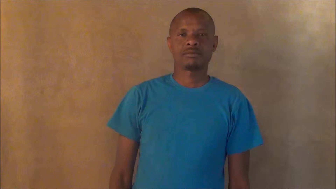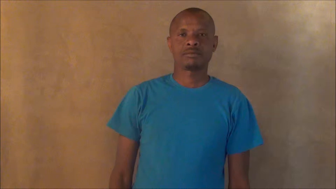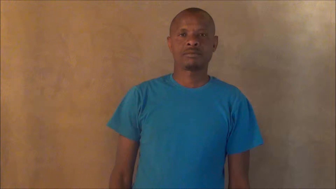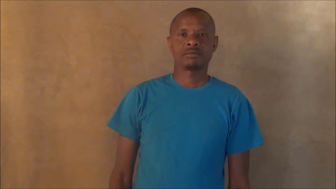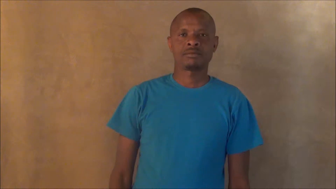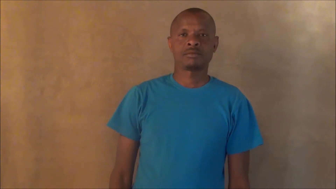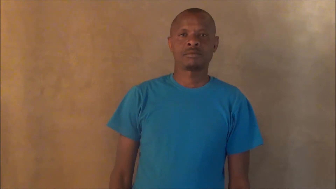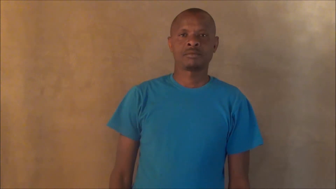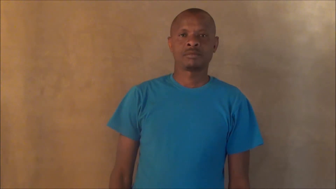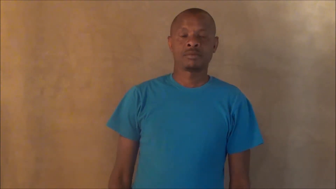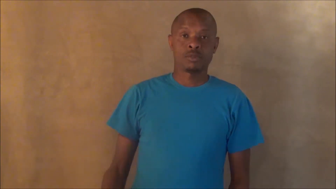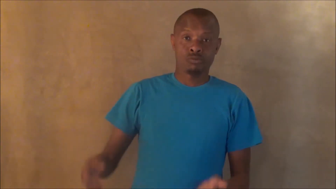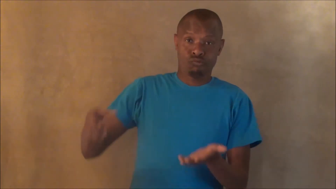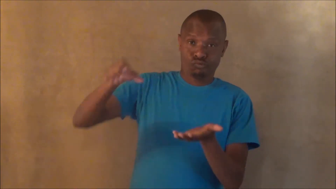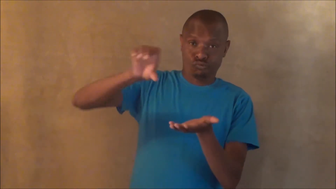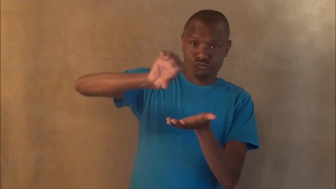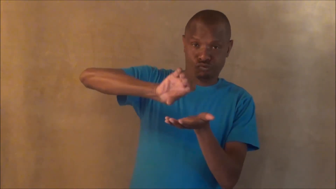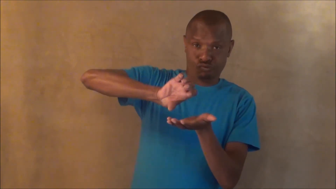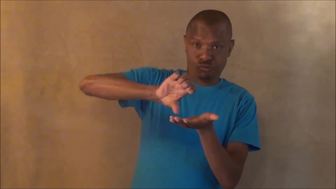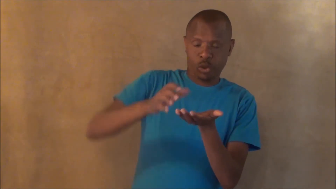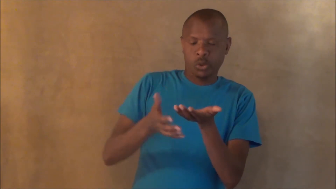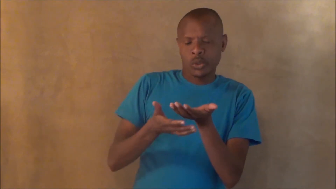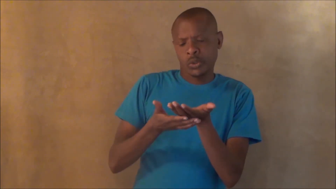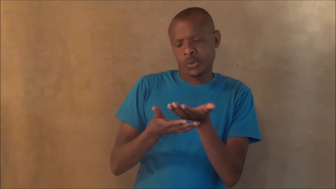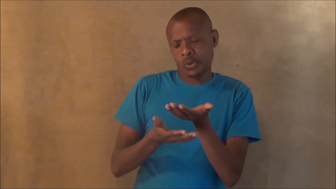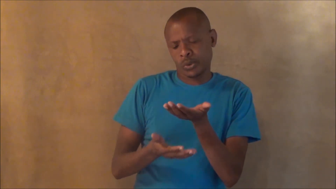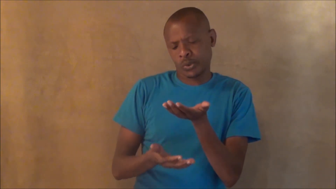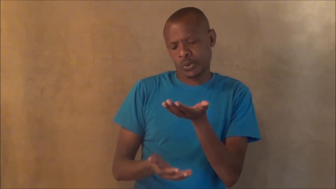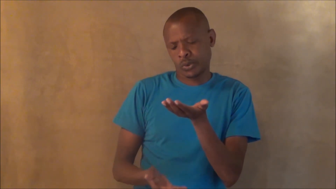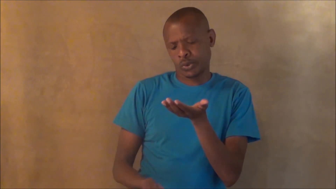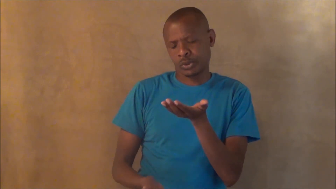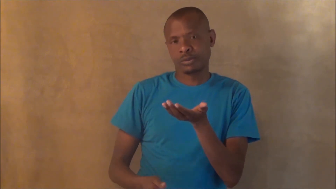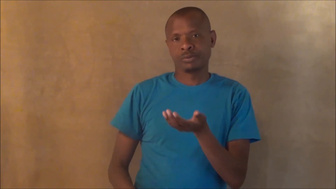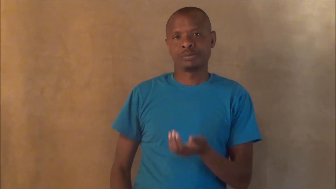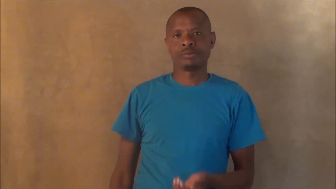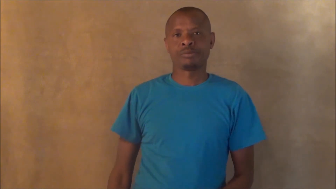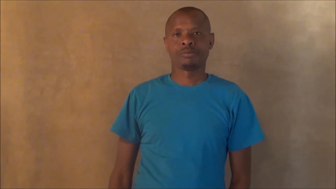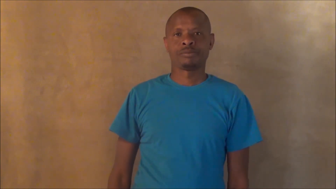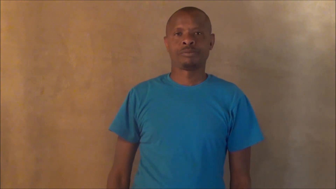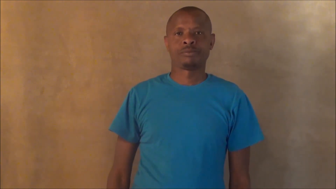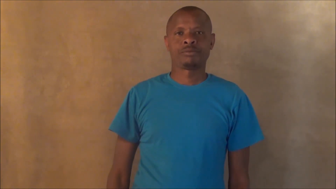water filtration